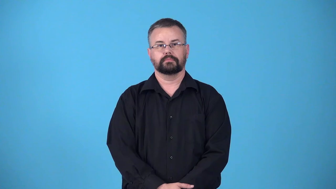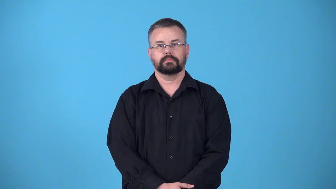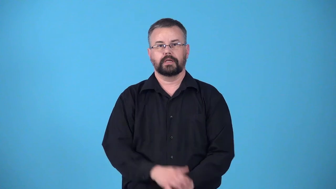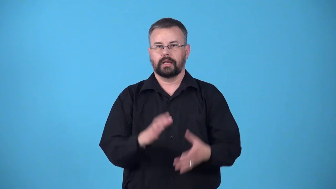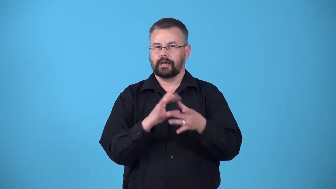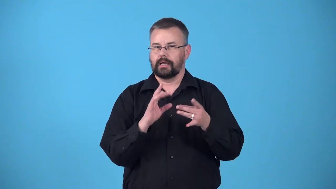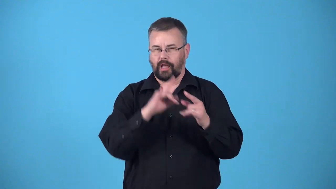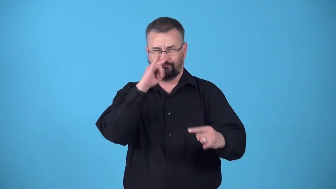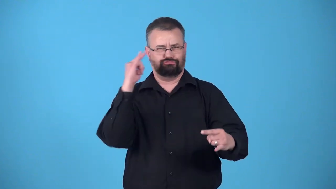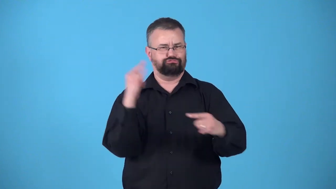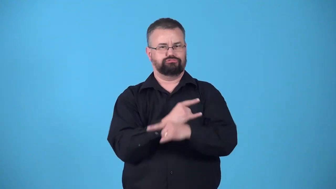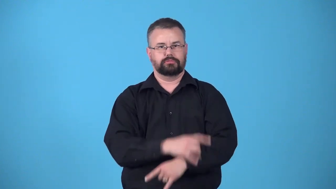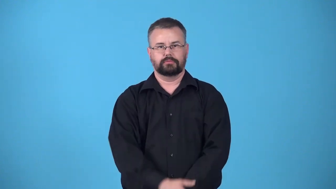famous last words